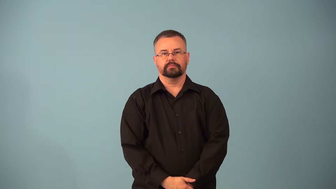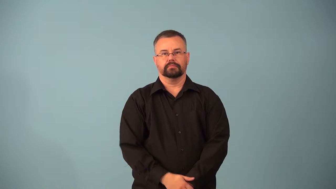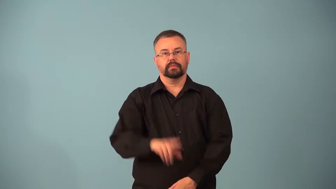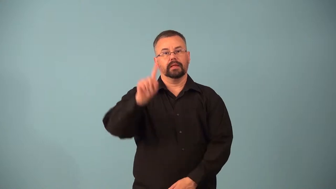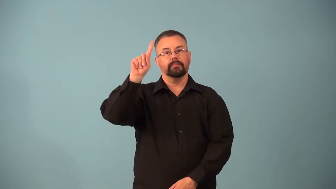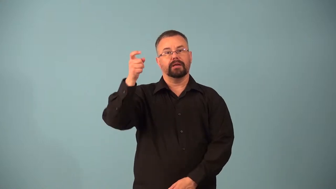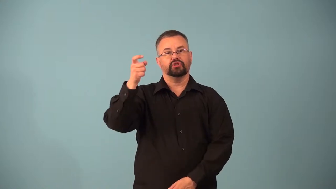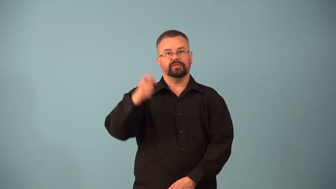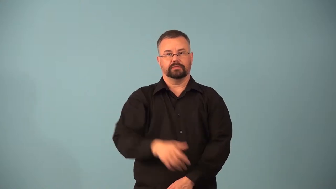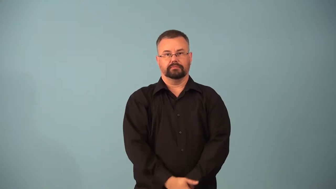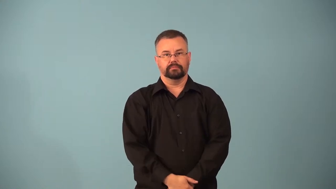apostrophe